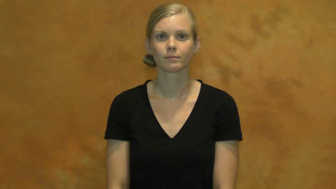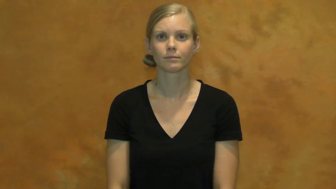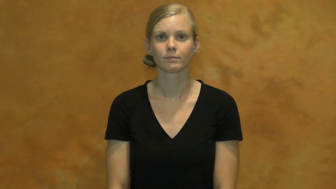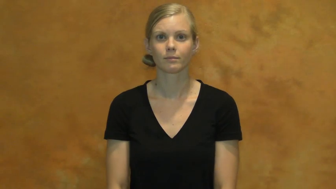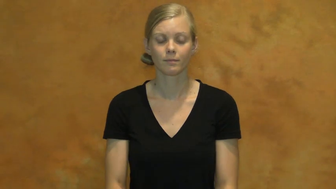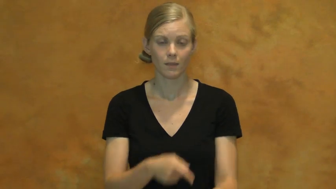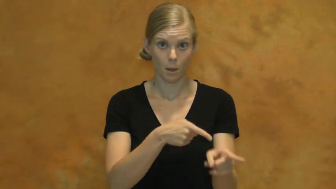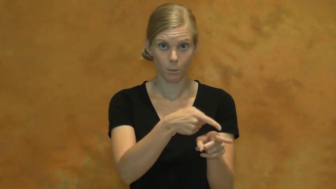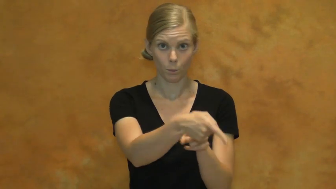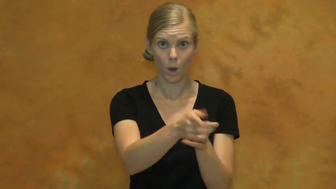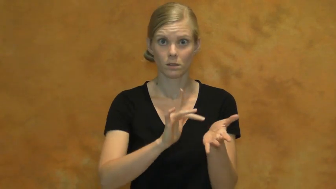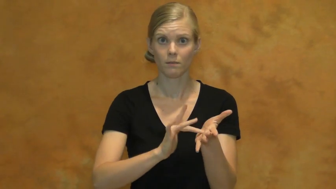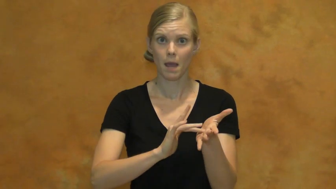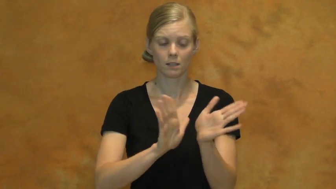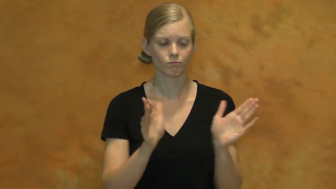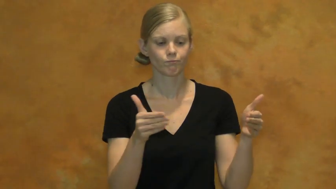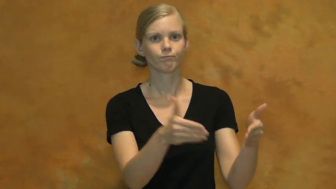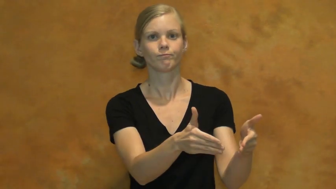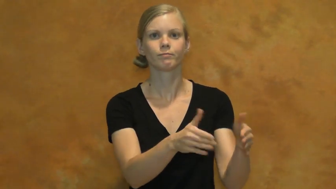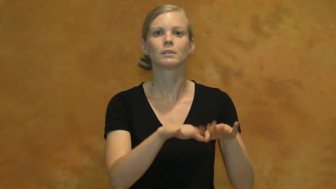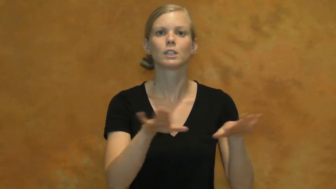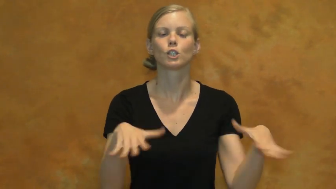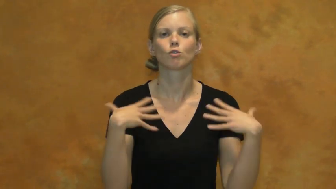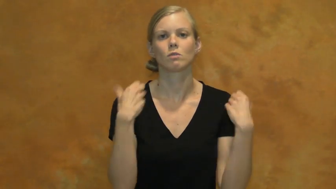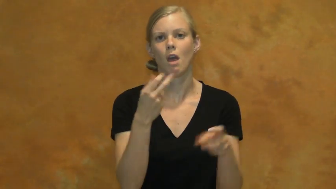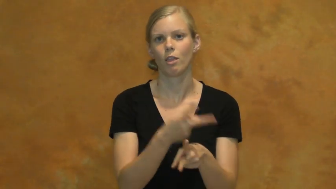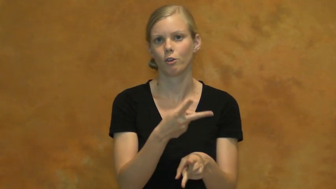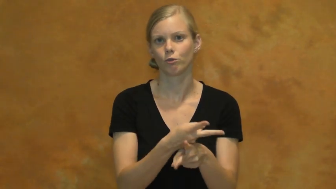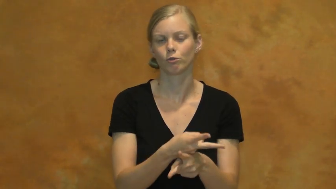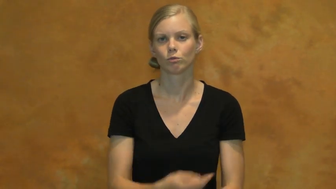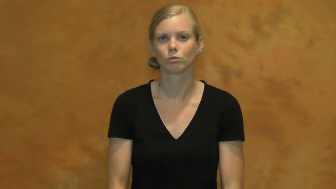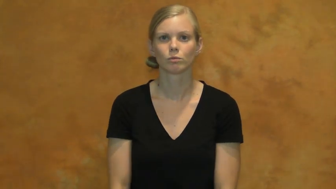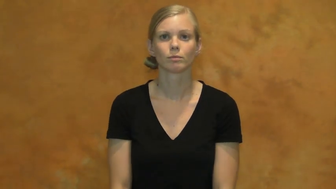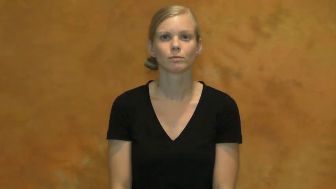pediatrics